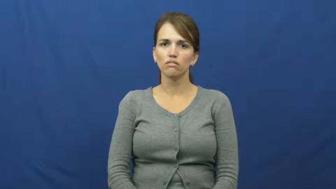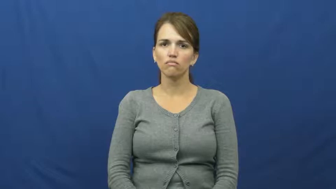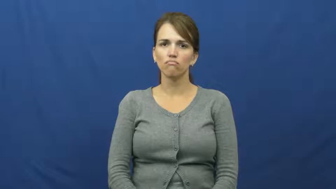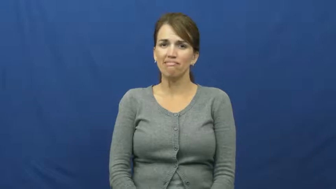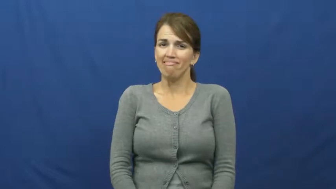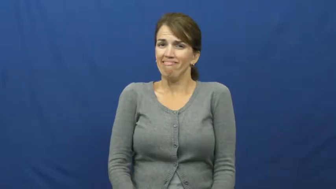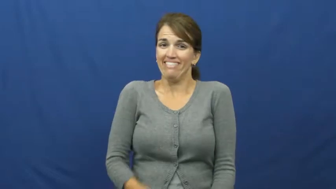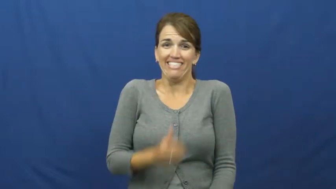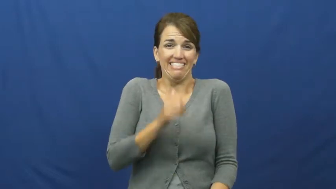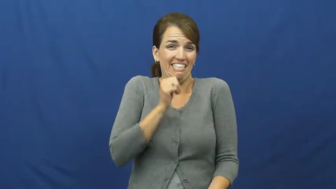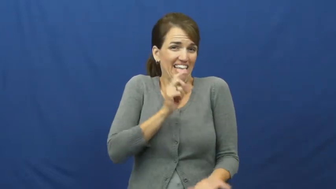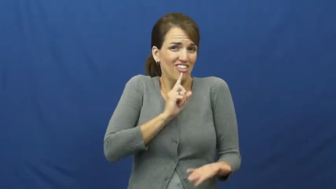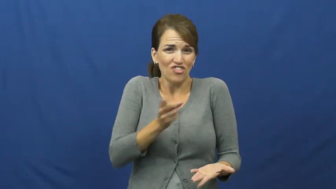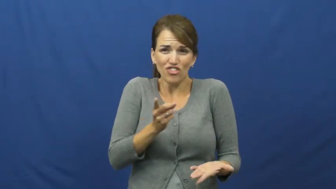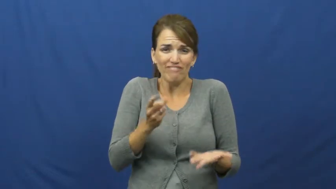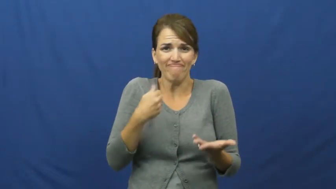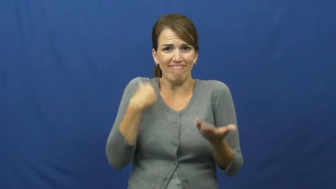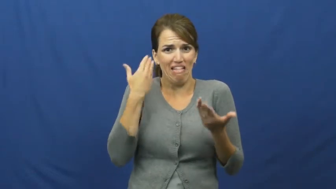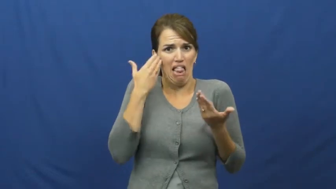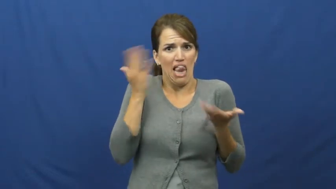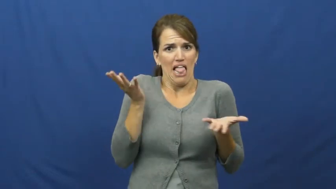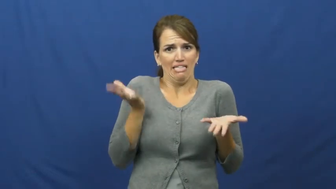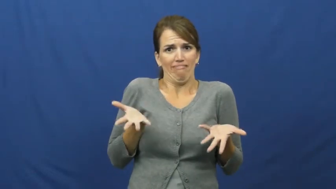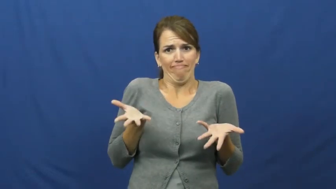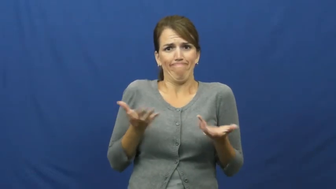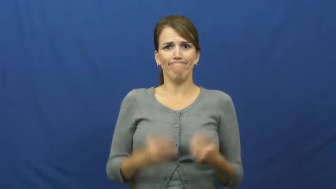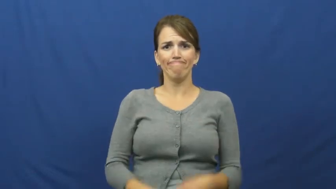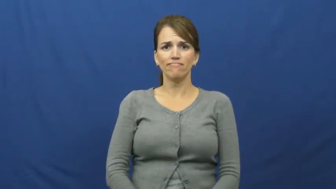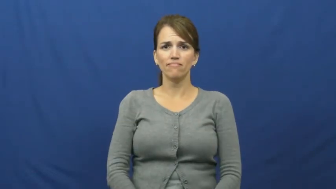hard to say